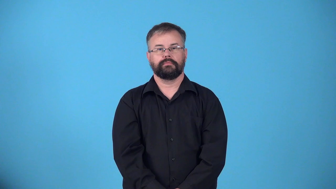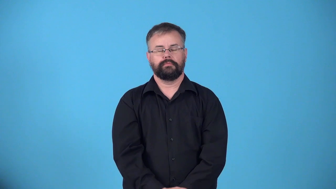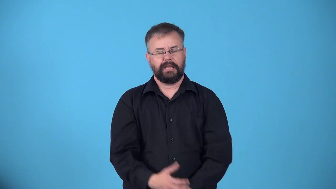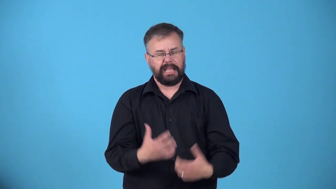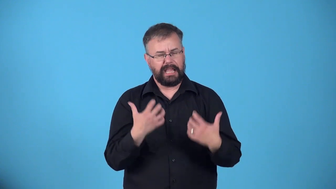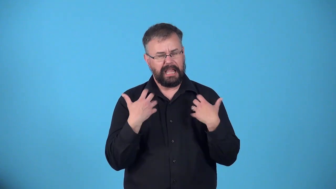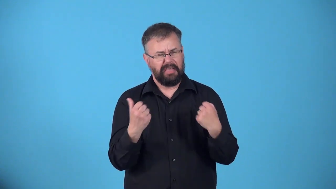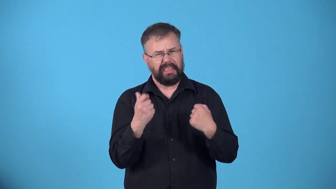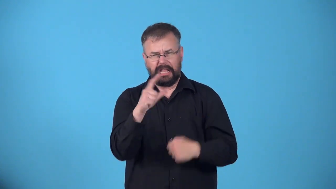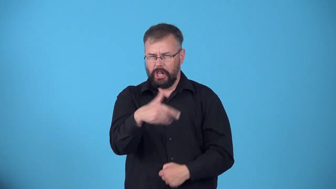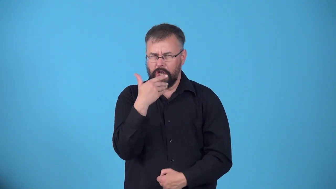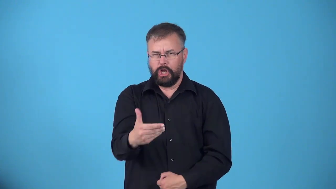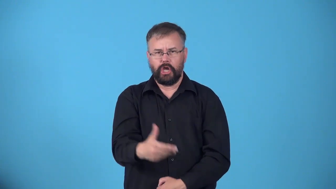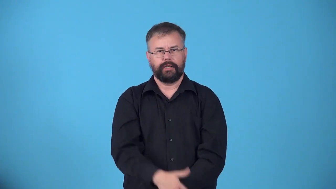luxuriant, vibrant